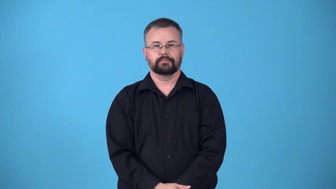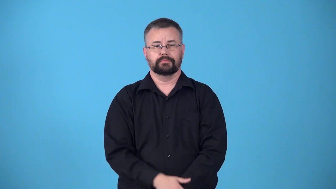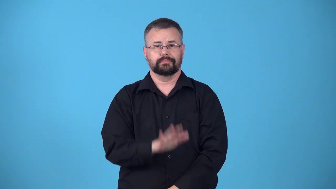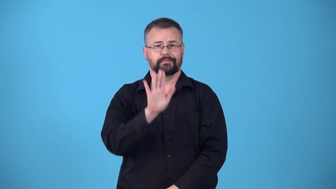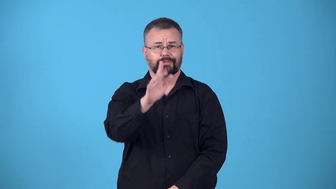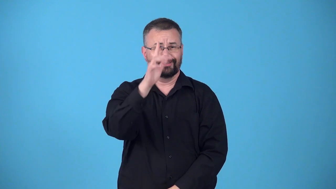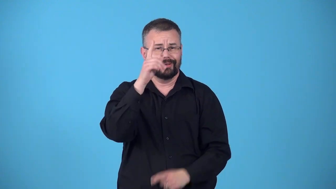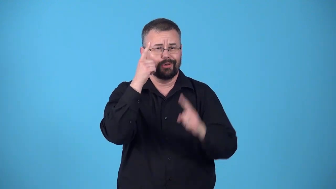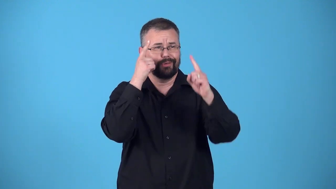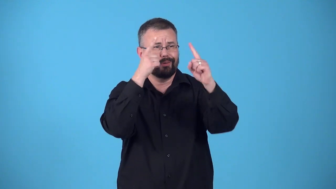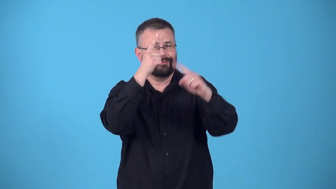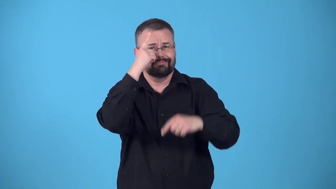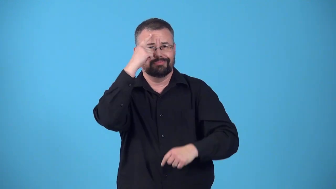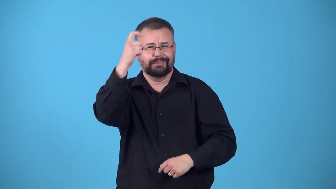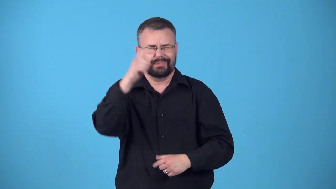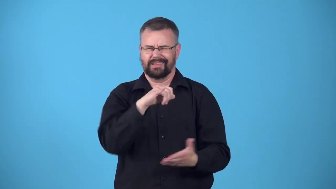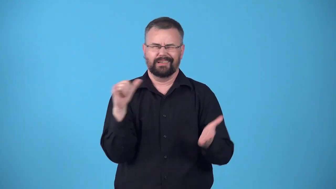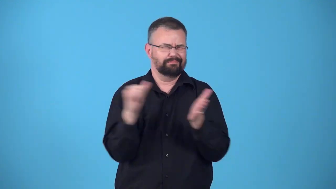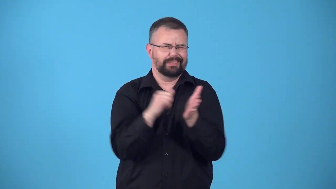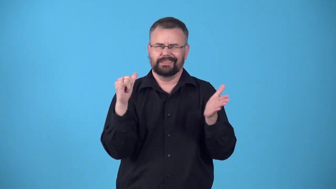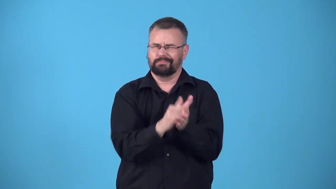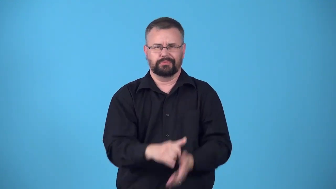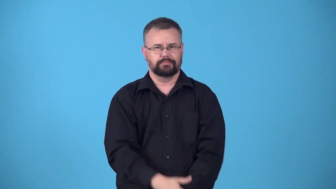dream on